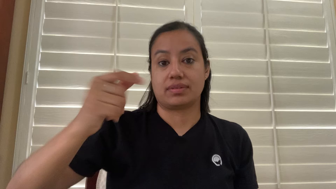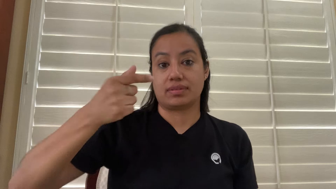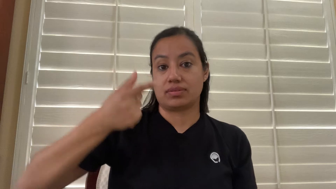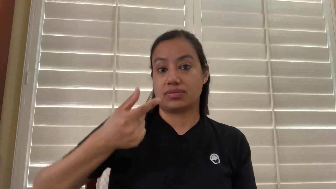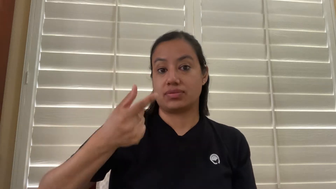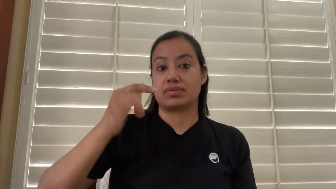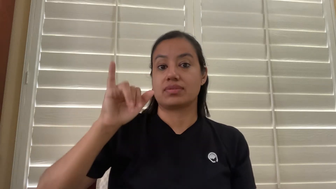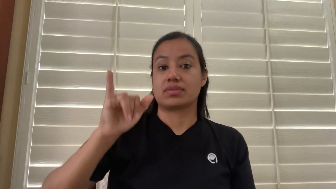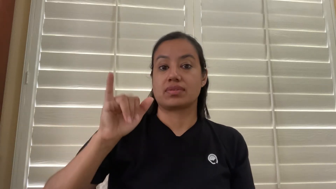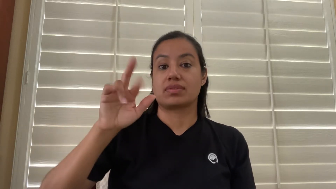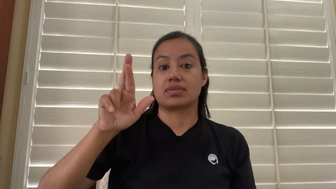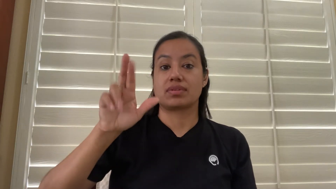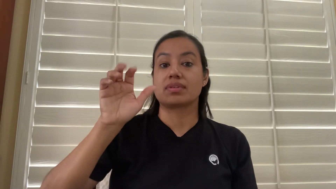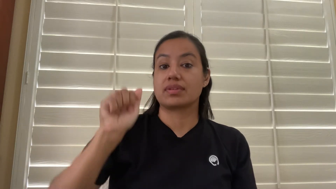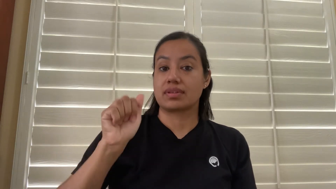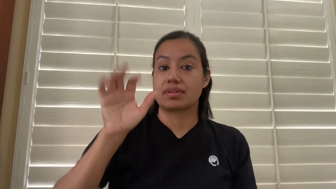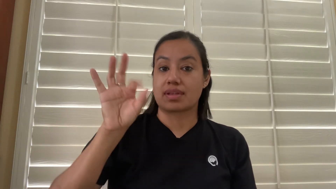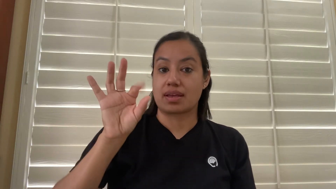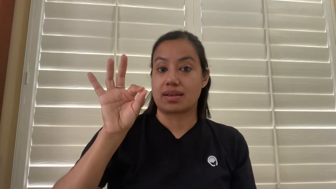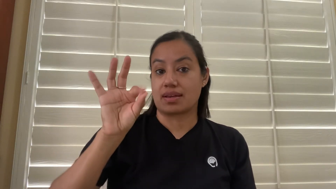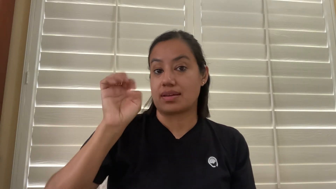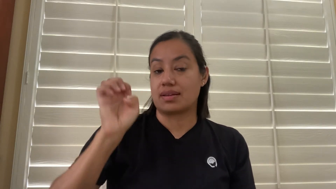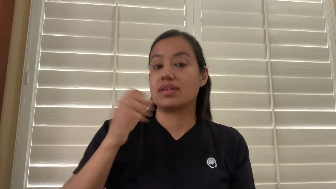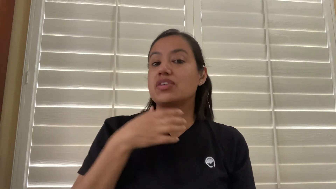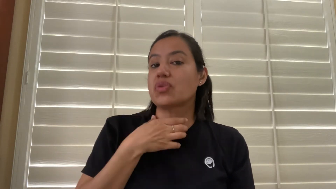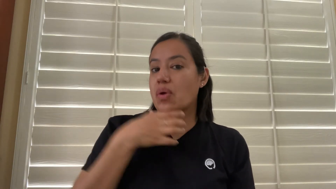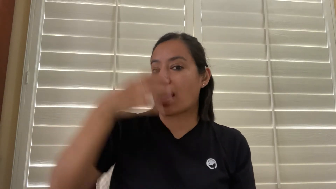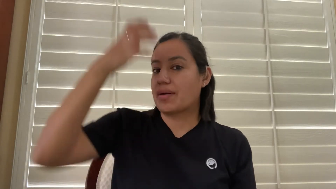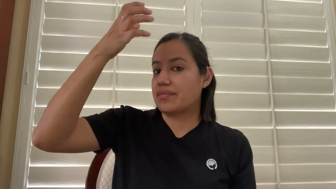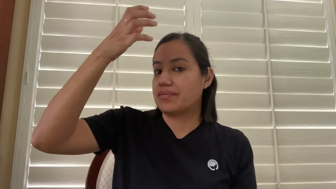GIRAFFE